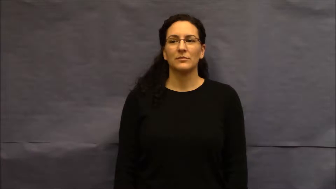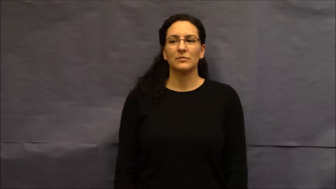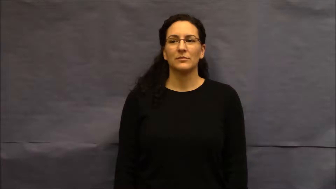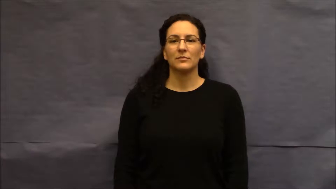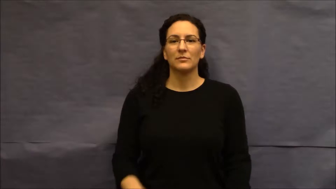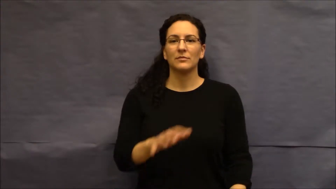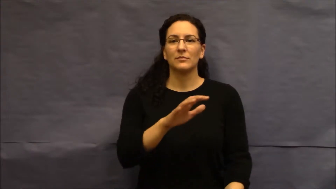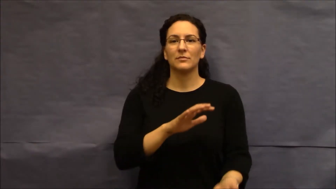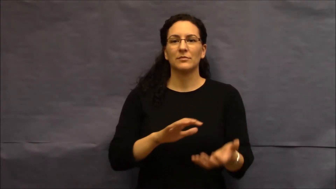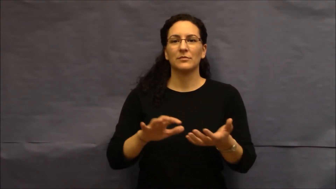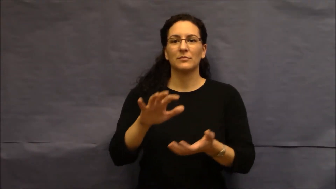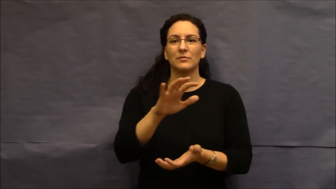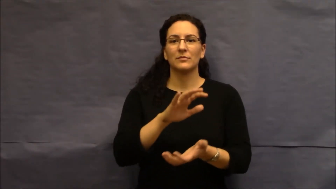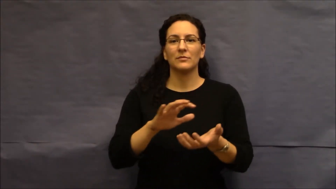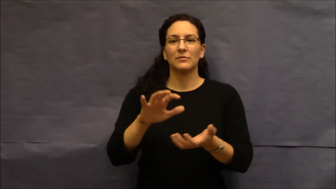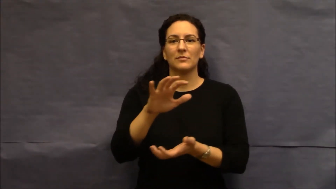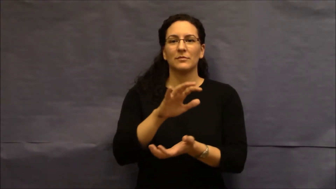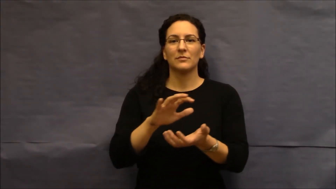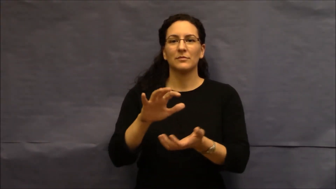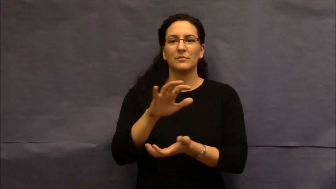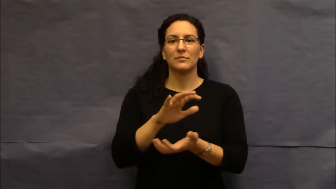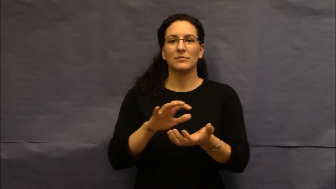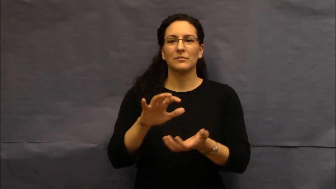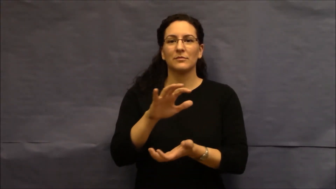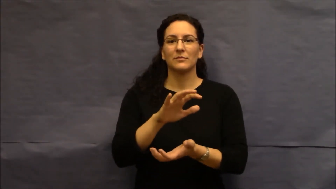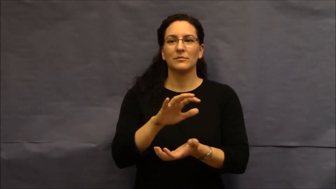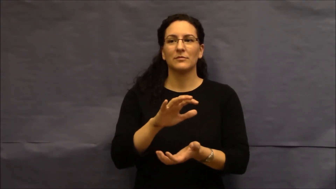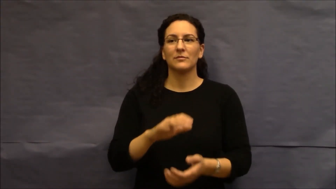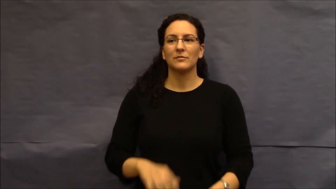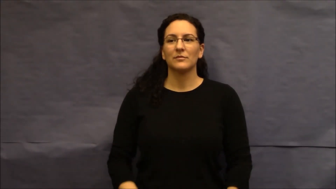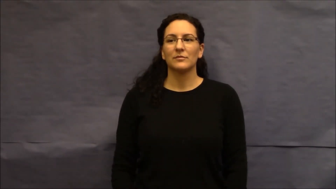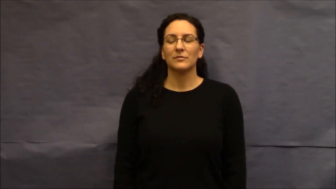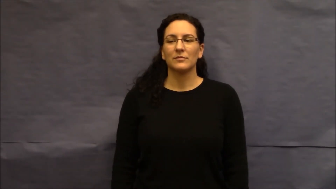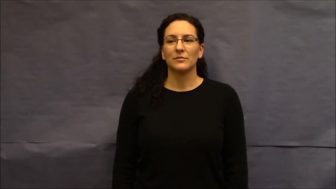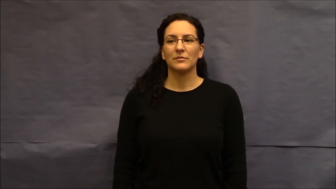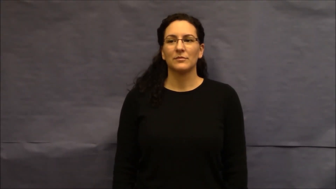Mix